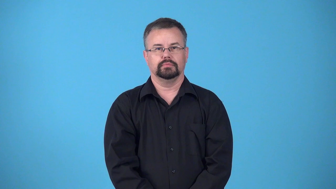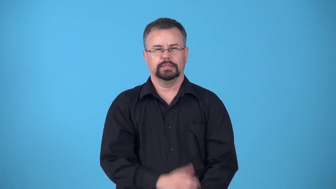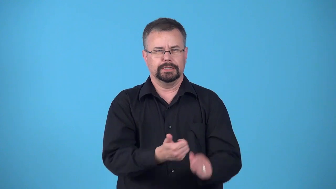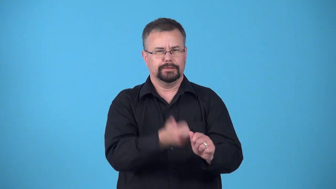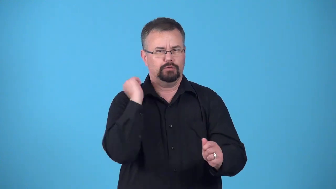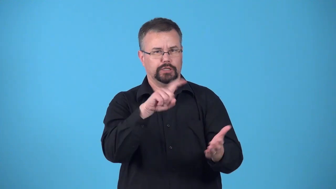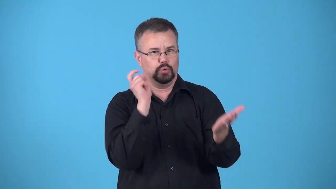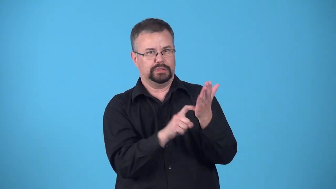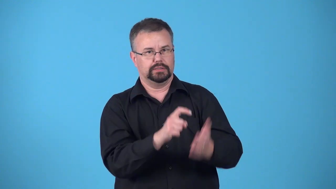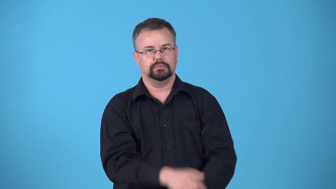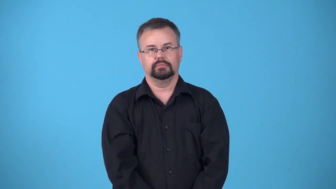slip through the net